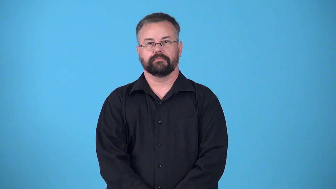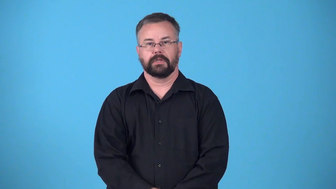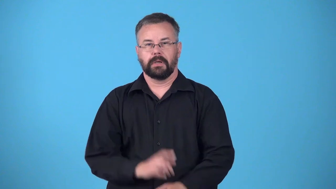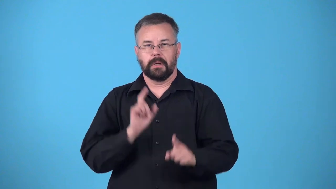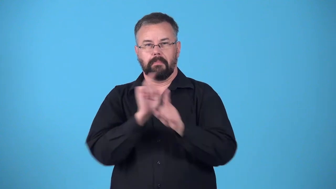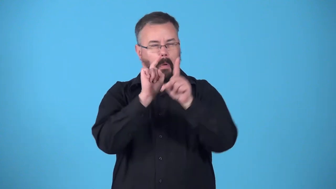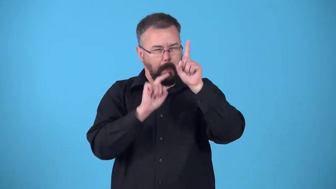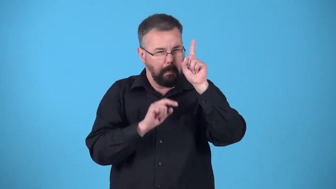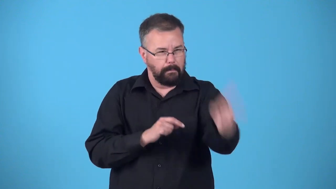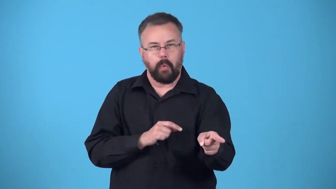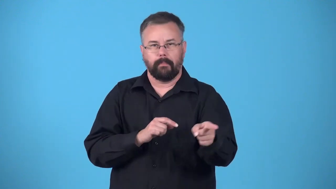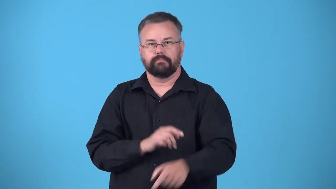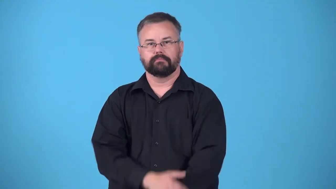bowl over,knock down, knock over